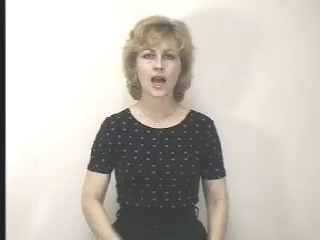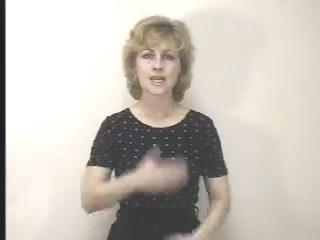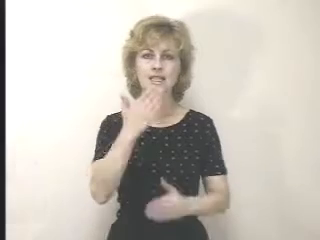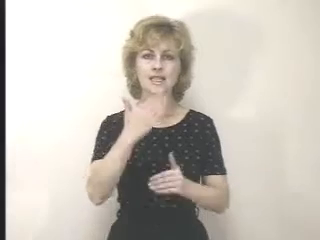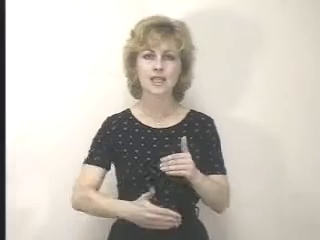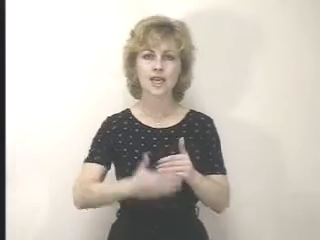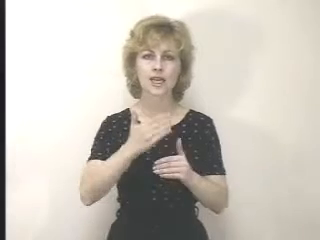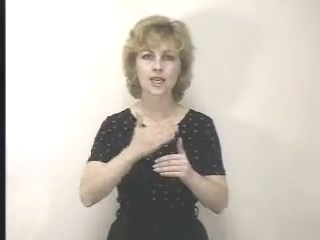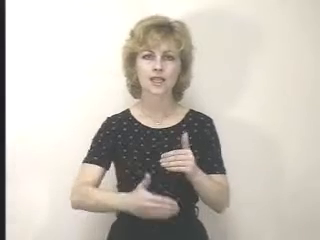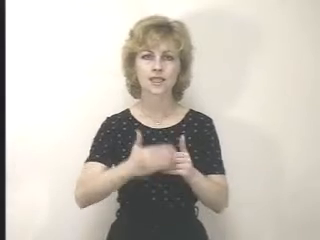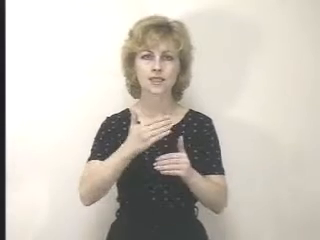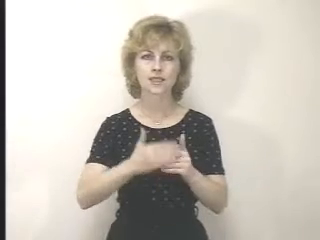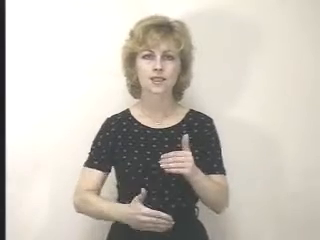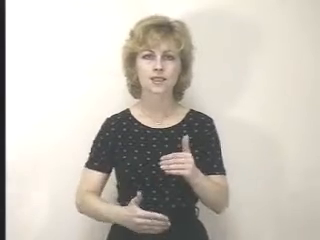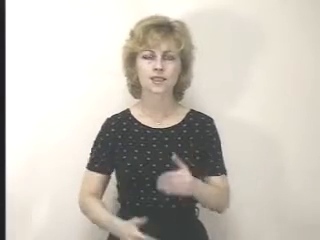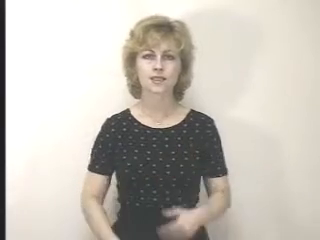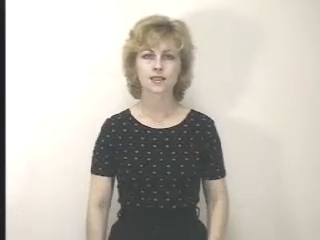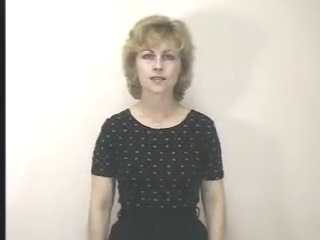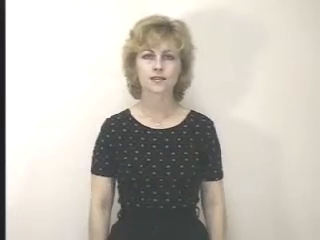cheese